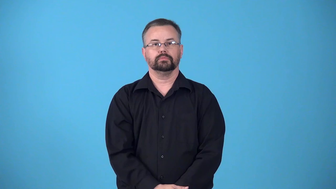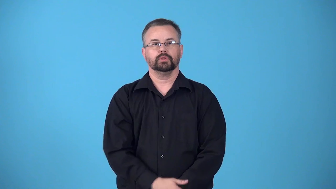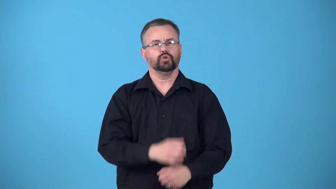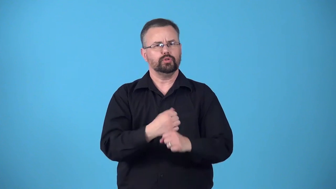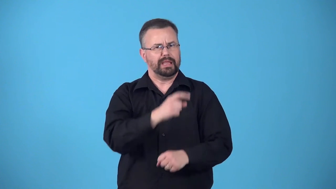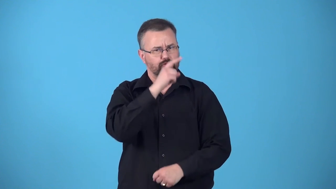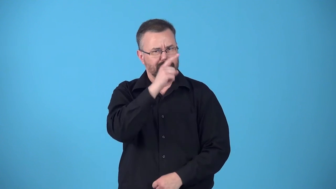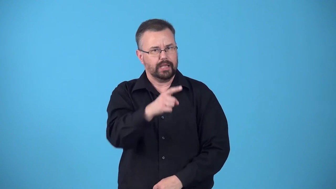exteriorize-give reality to